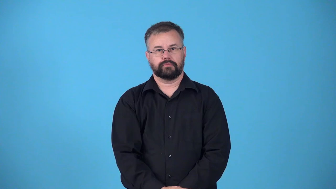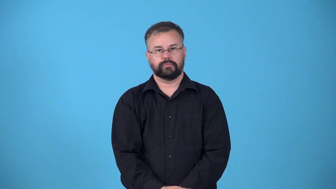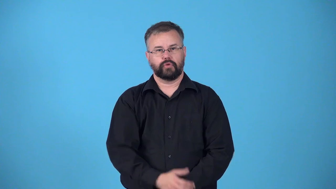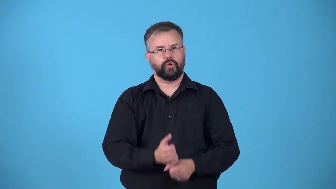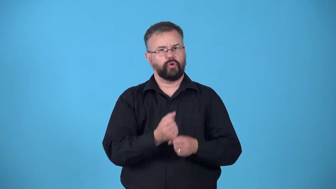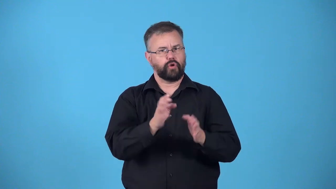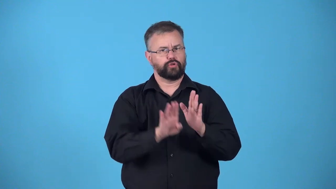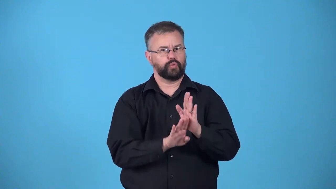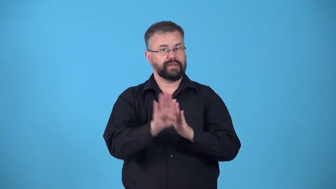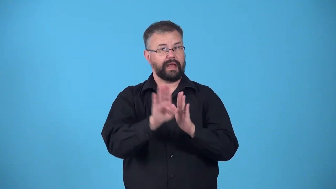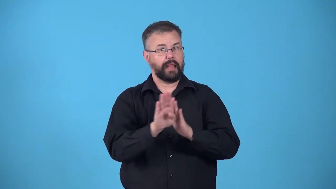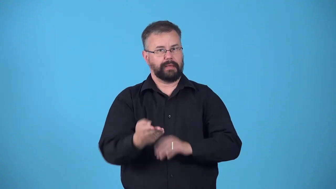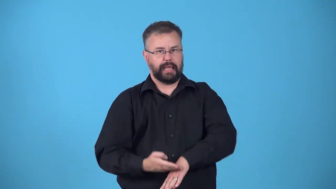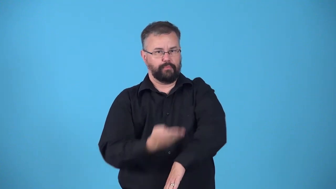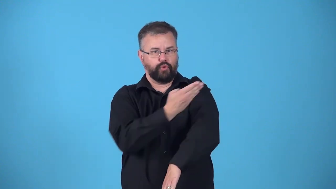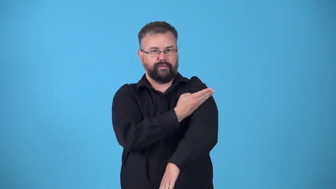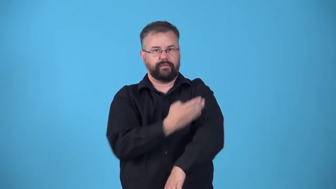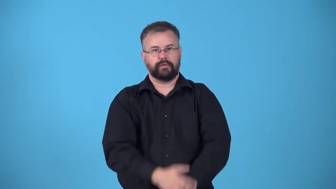further